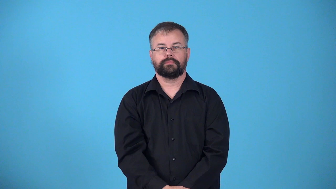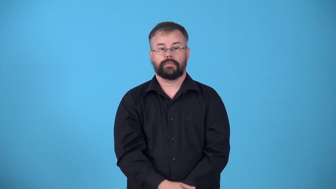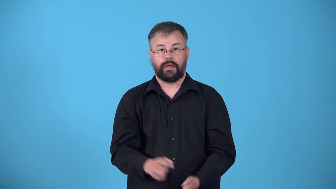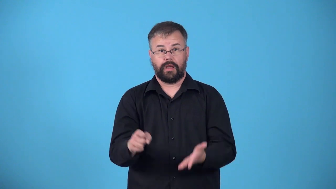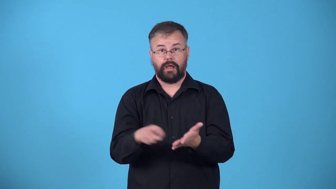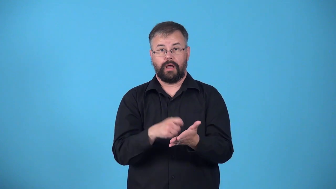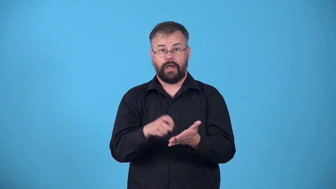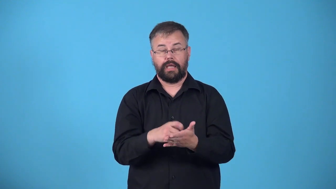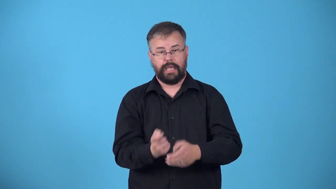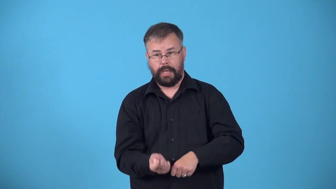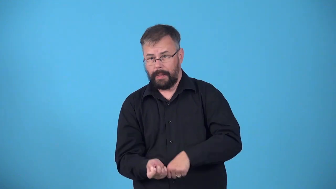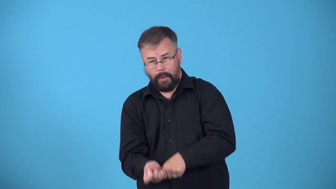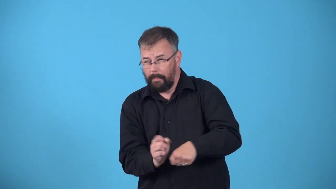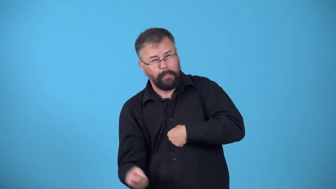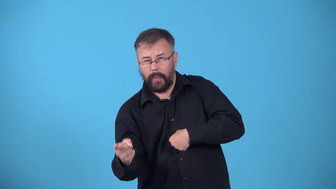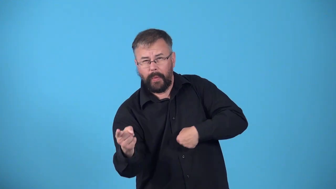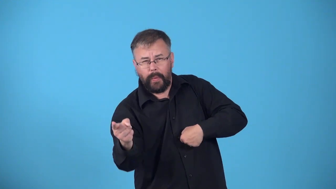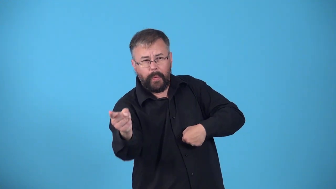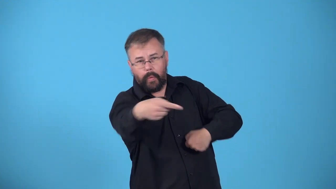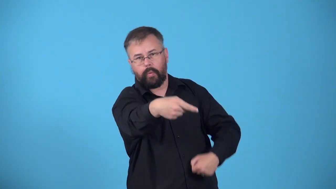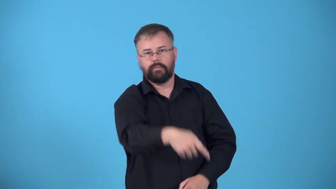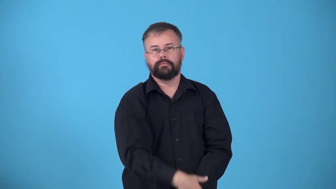ice hockey